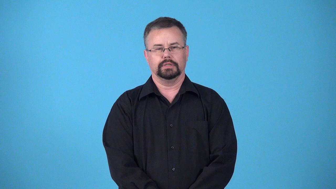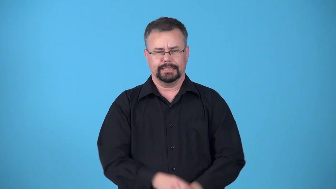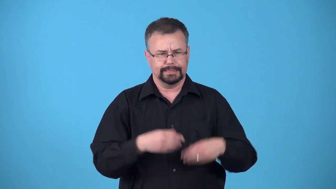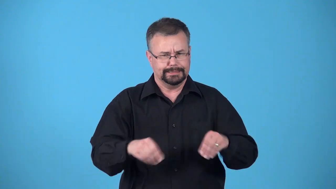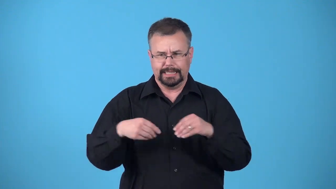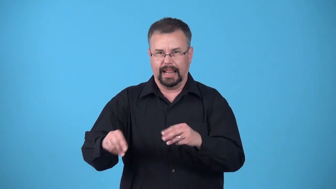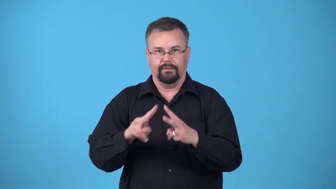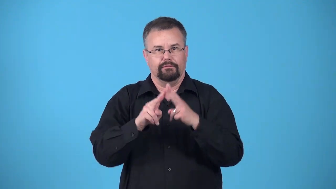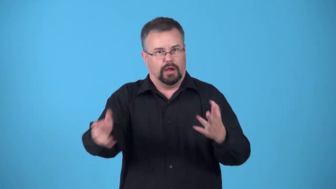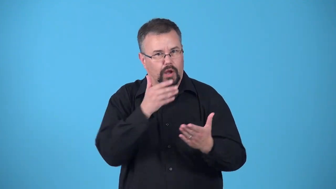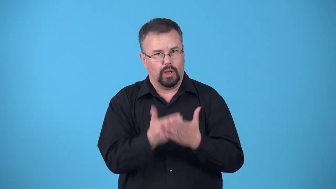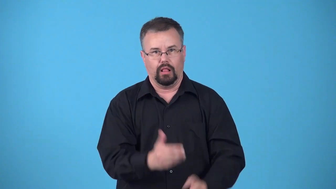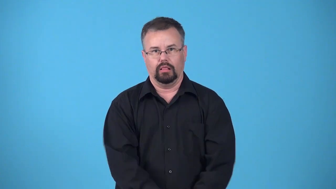sell like hot cakes